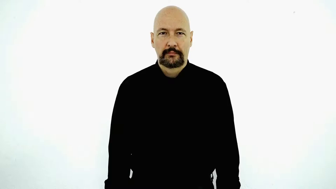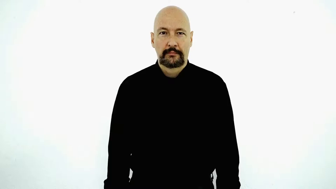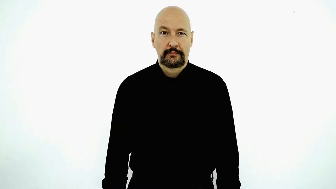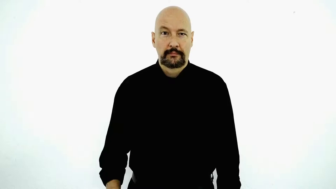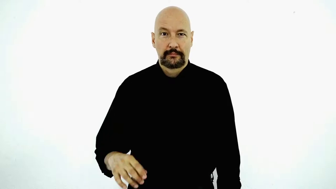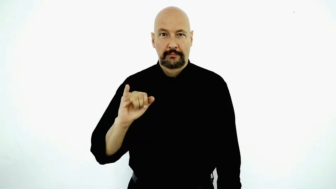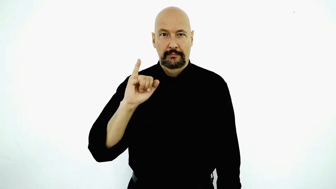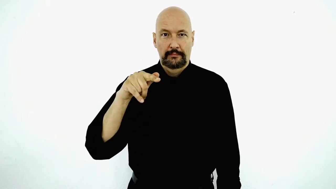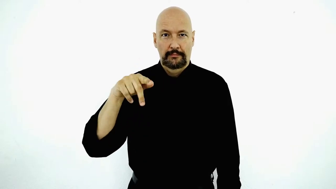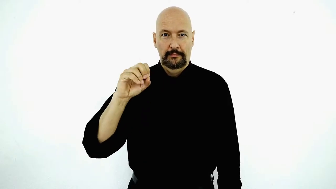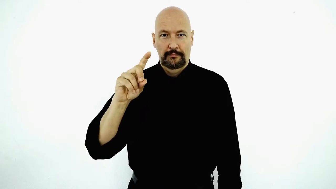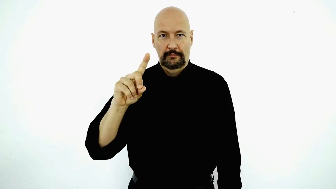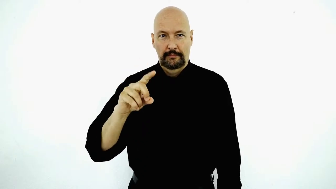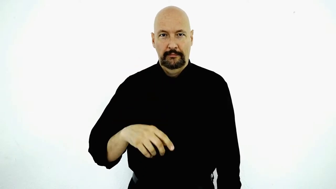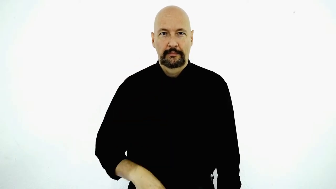iPOD